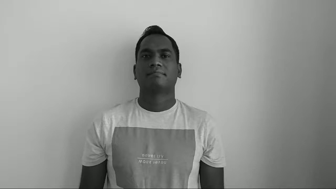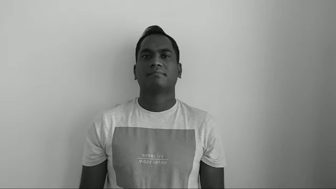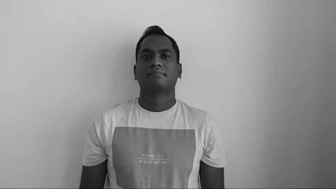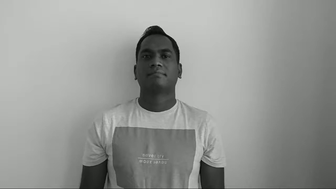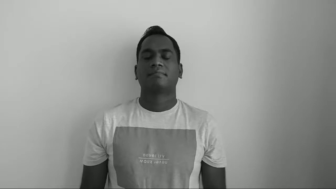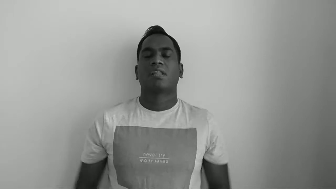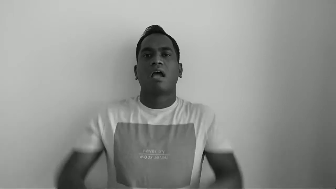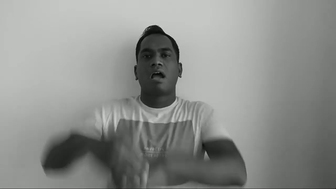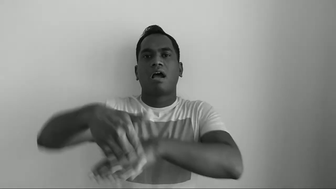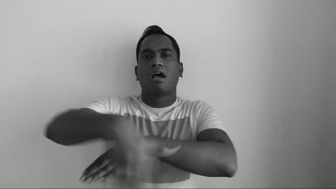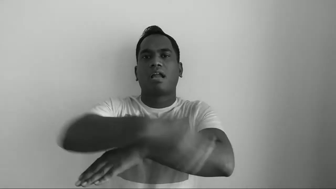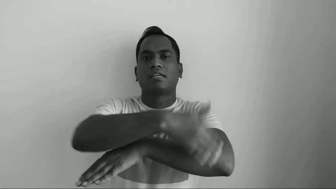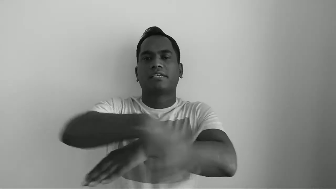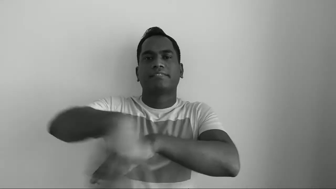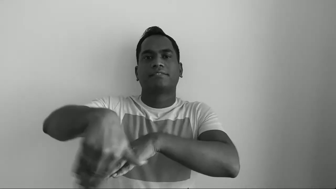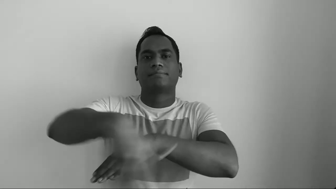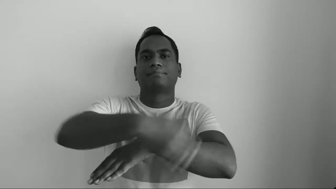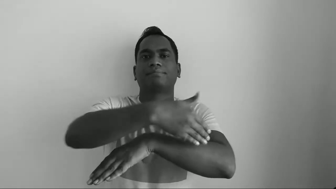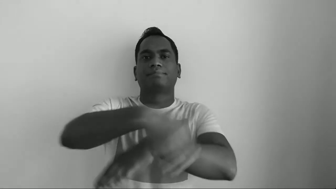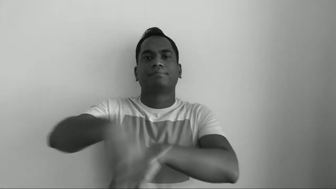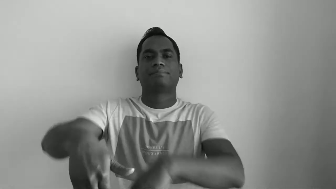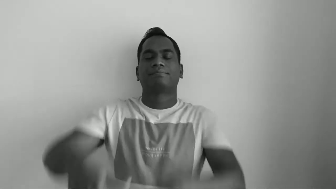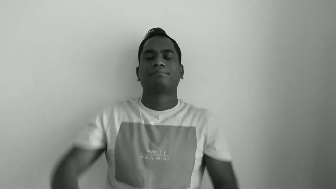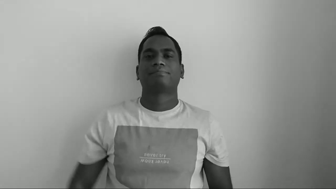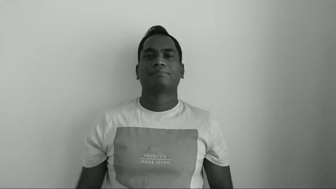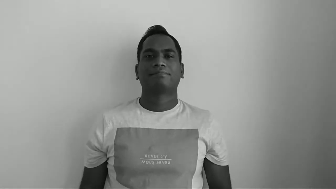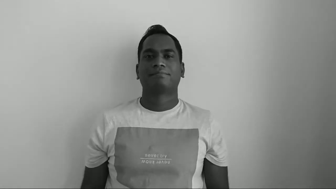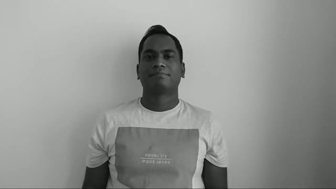architecture